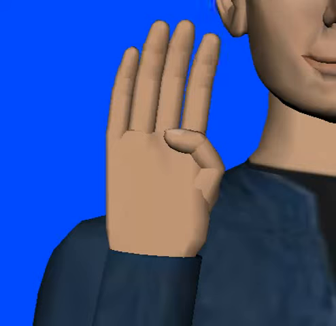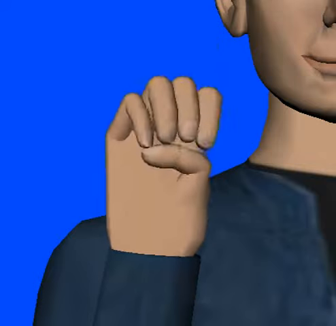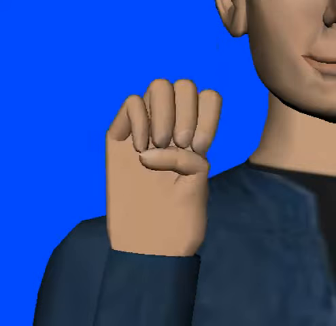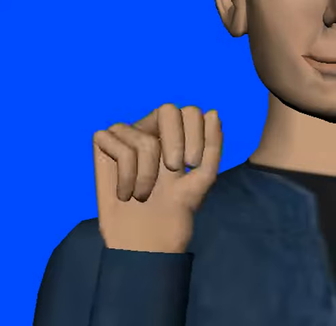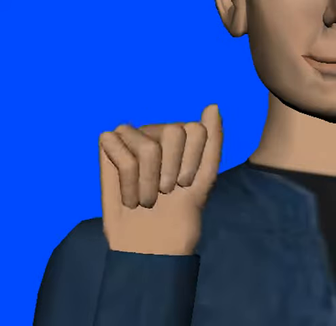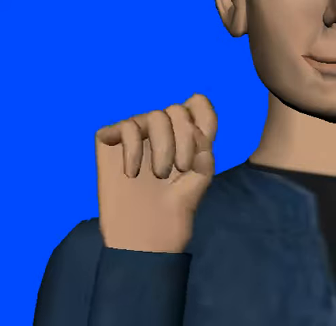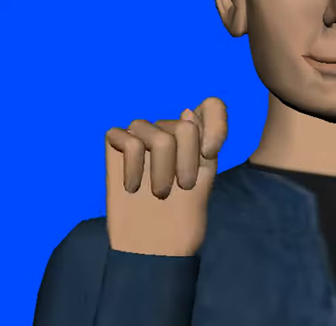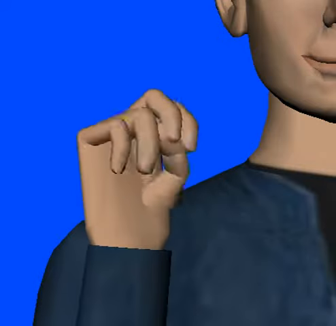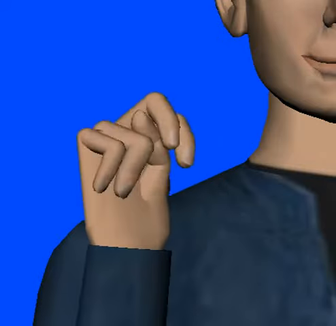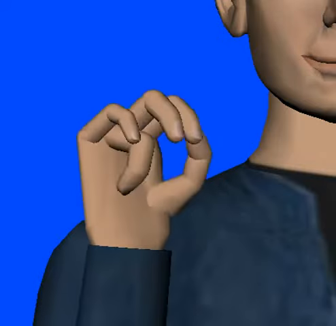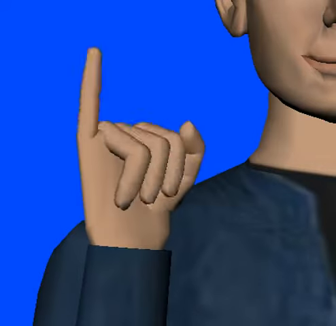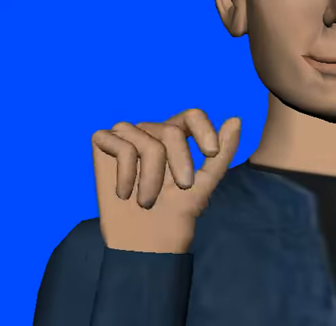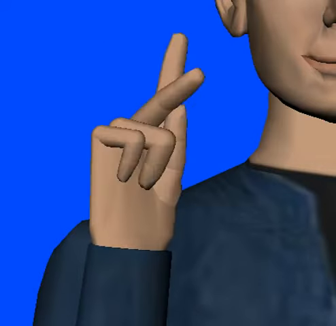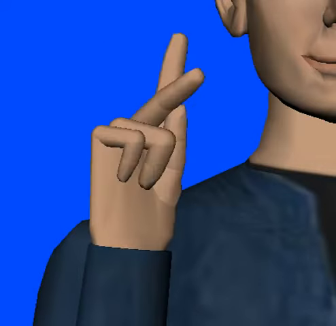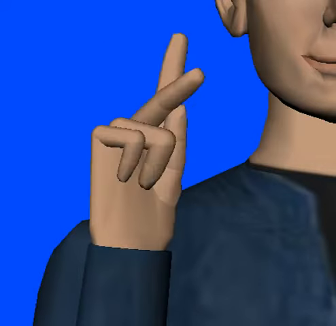beatnik